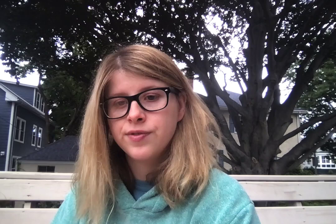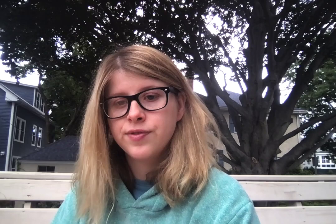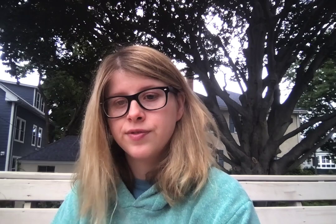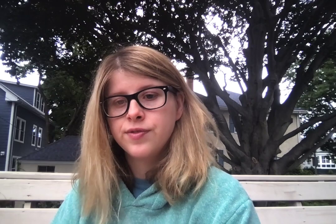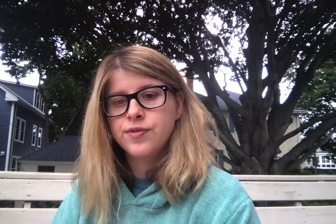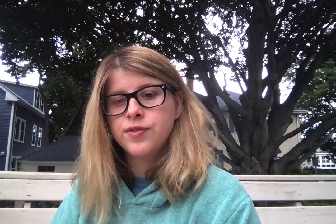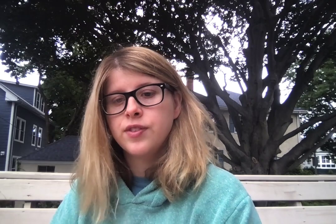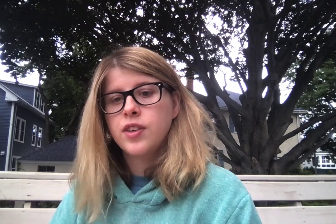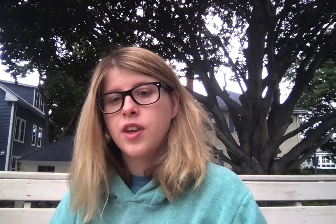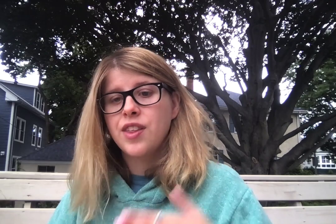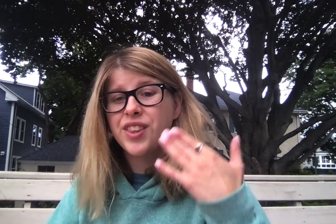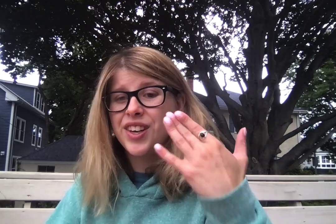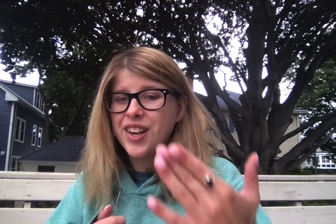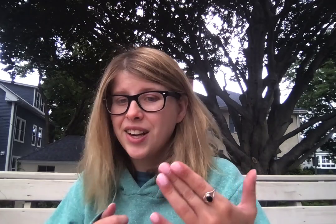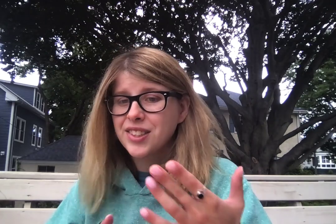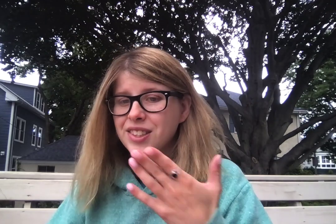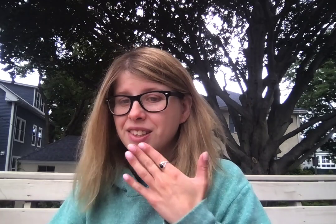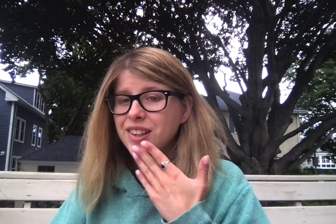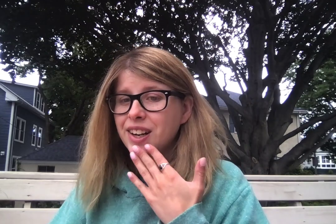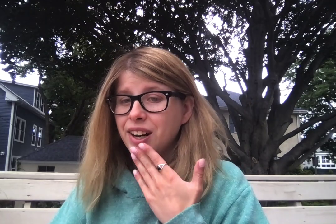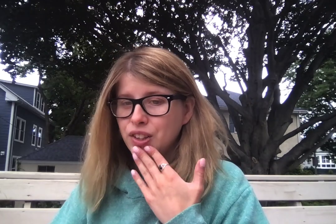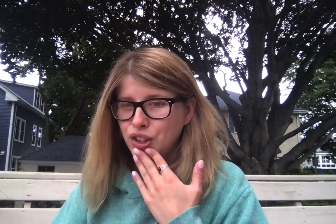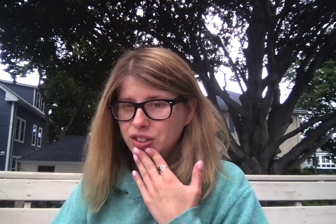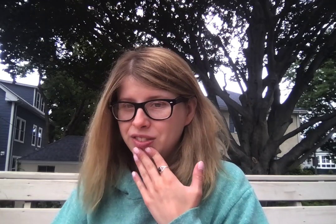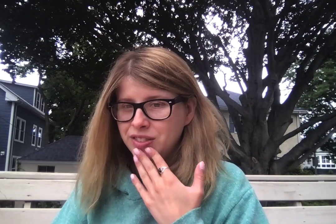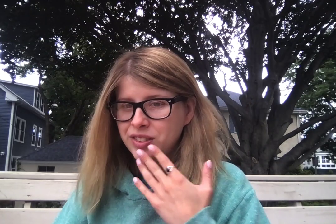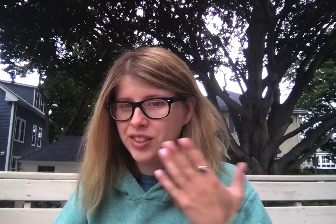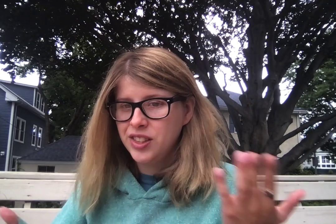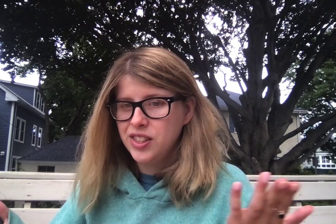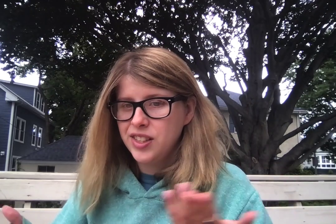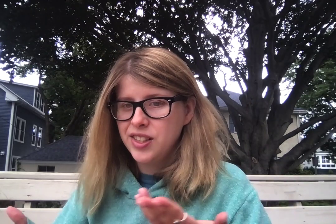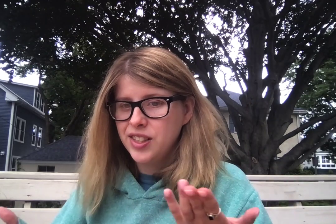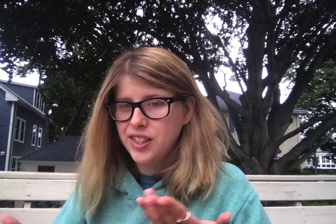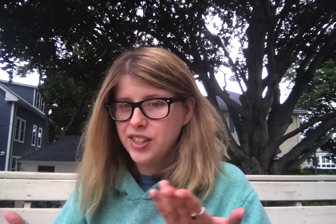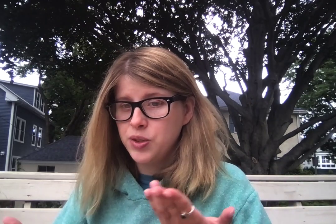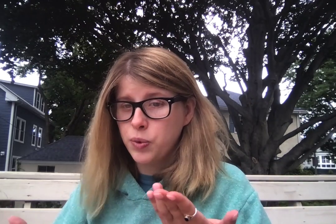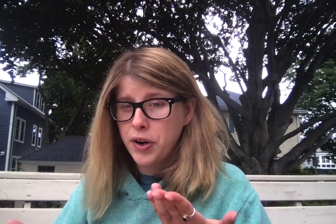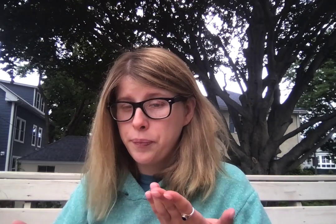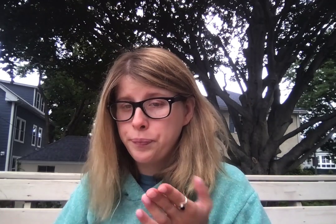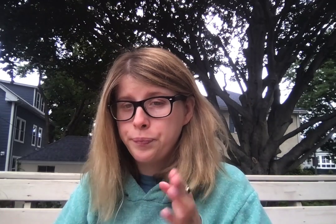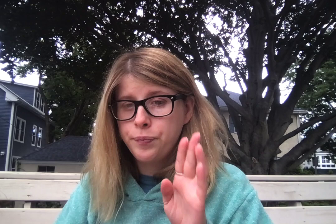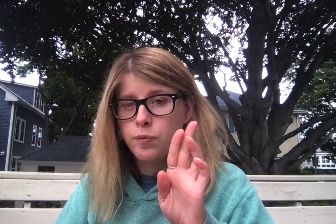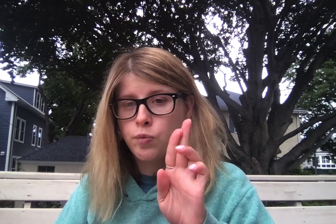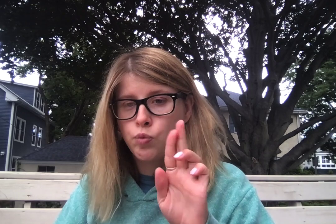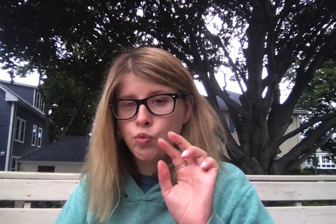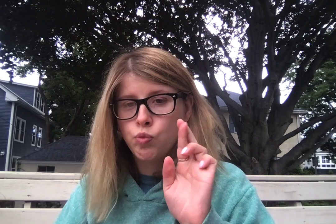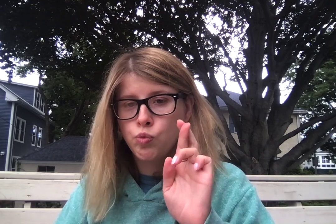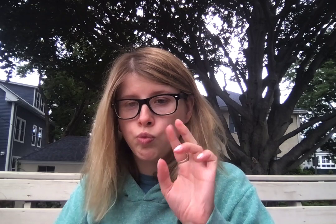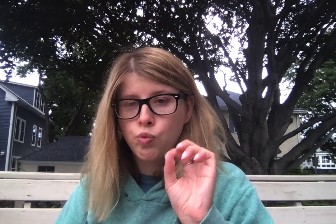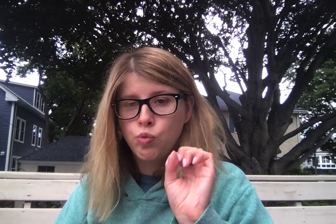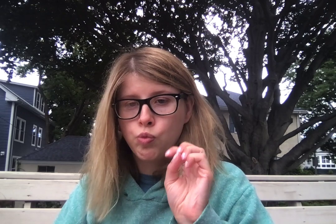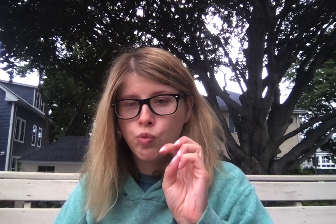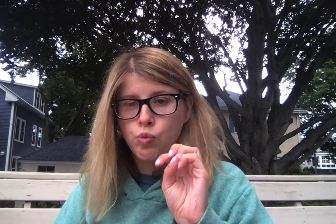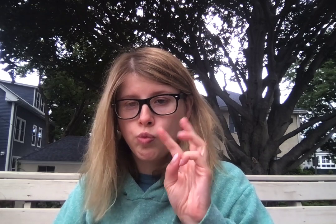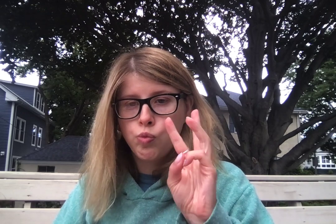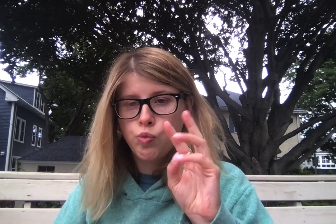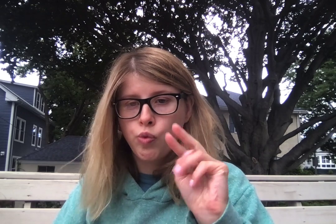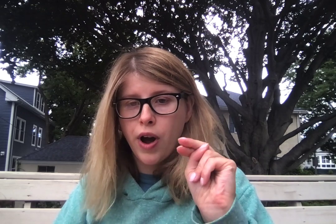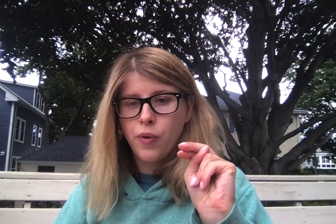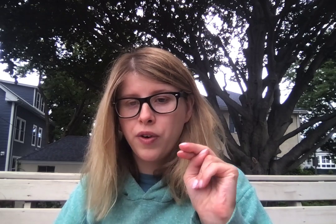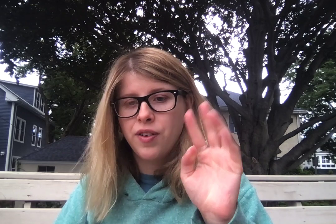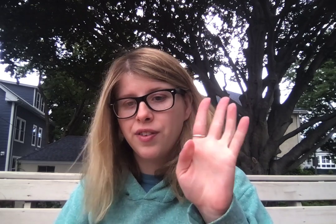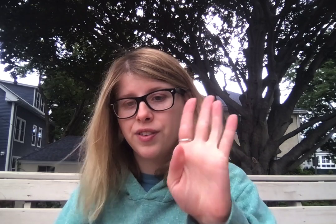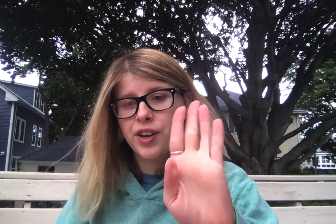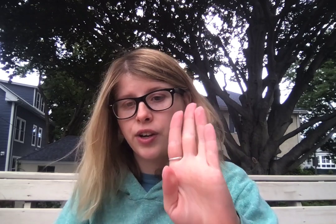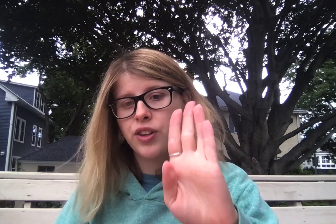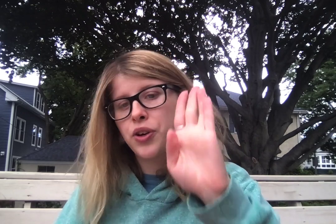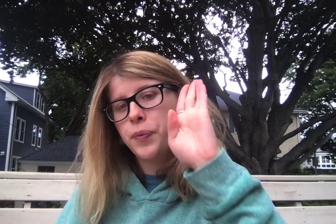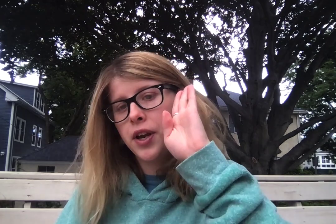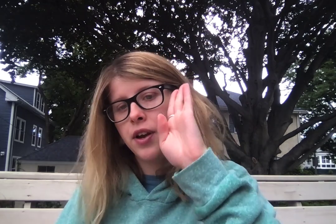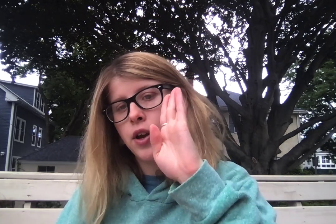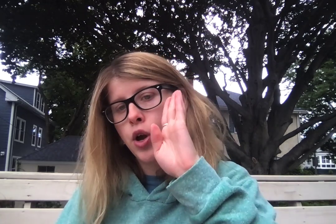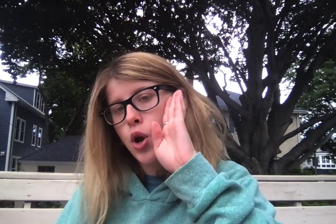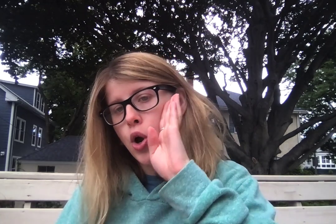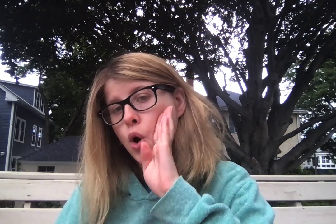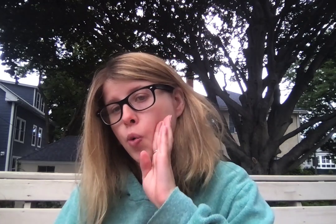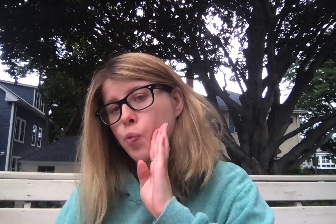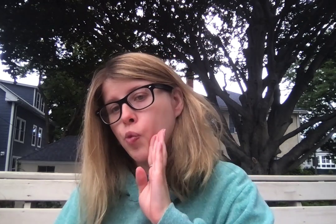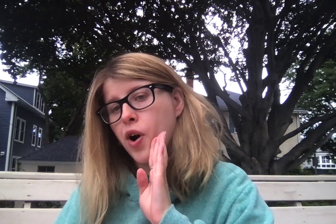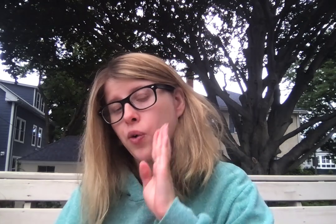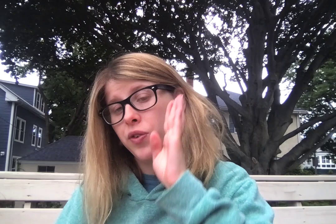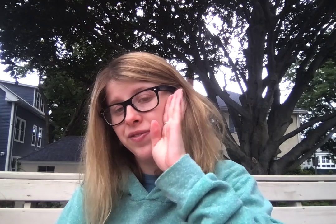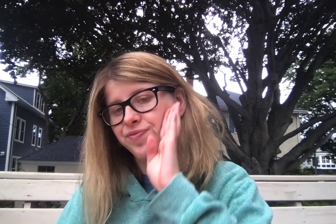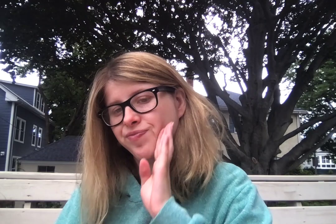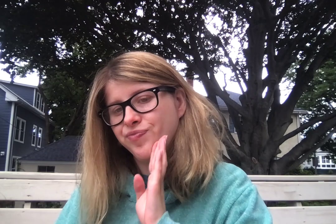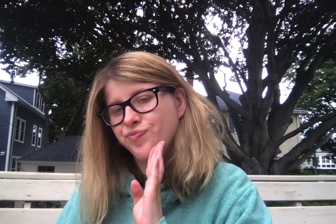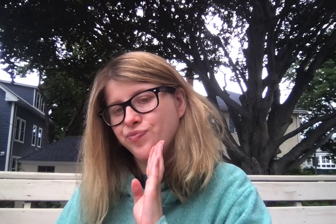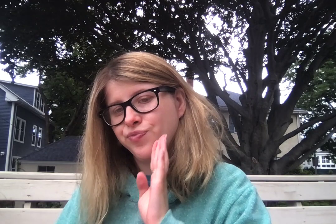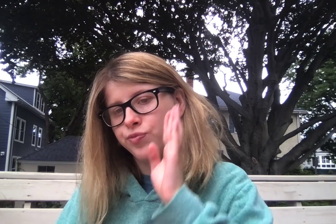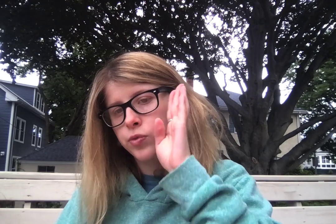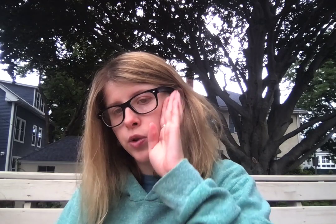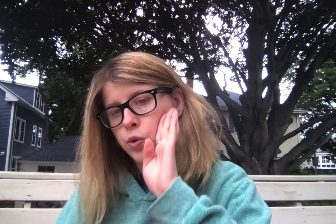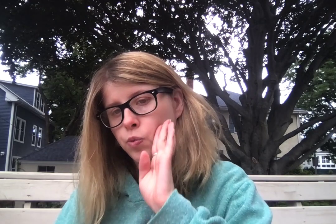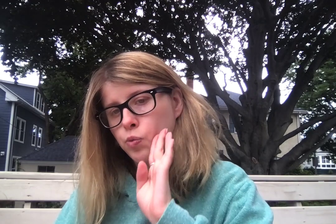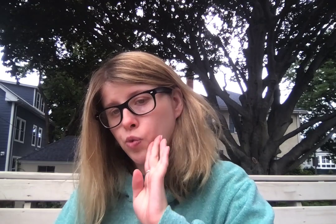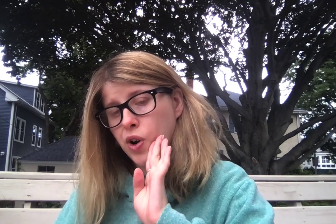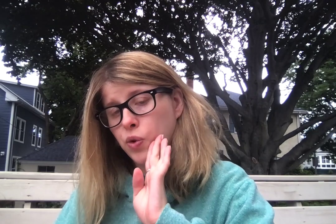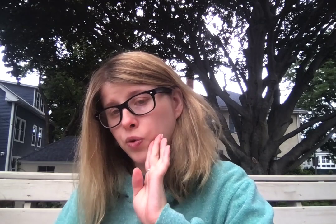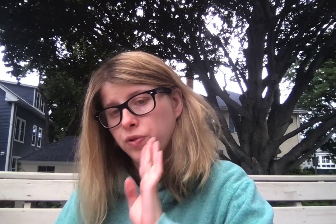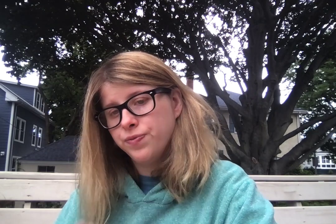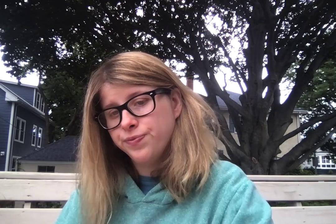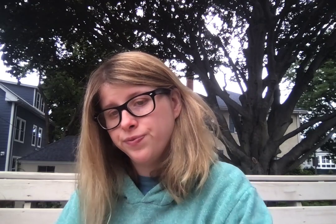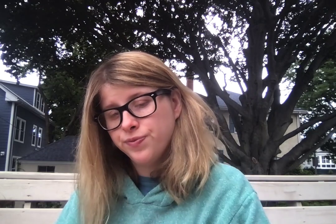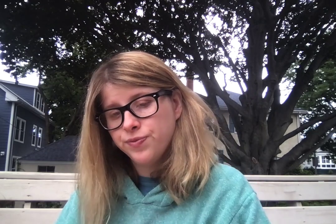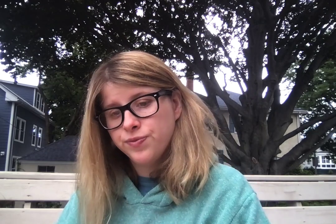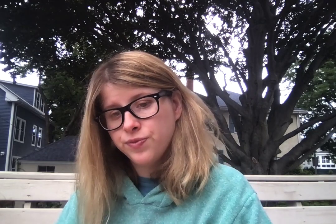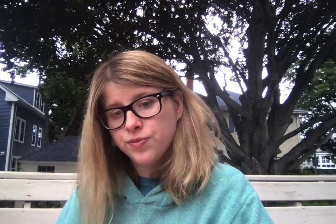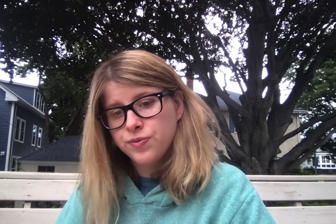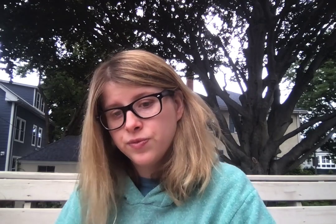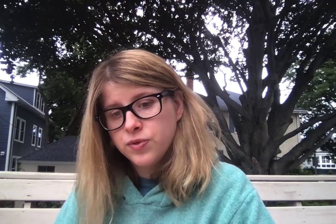Brown